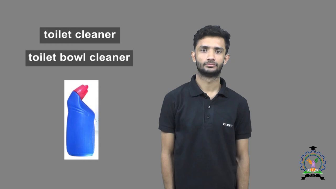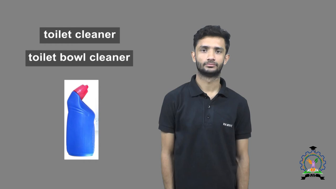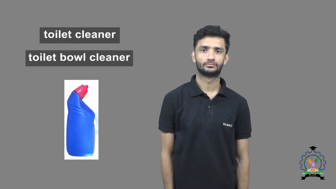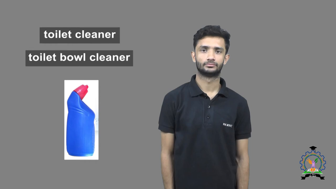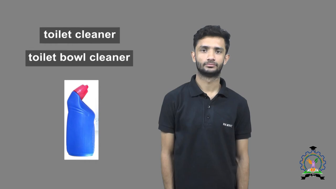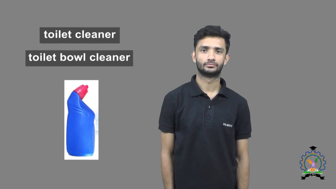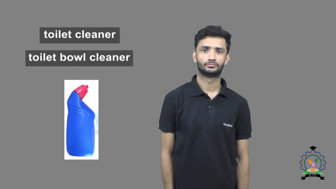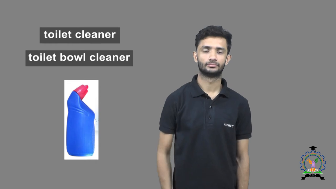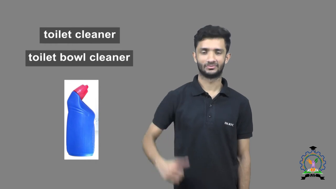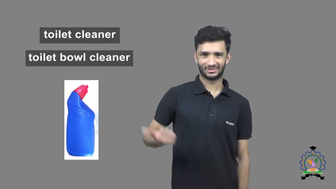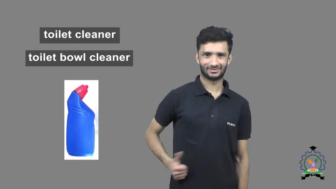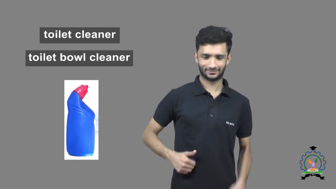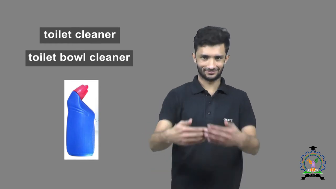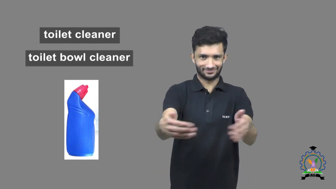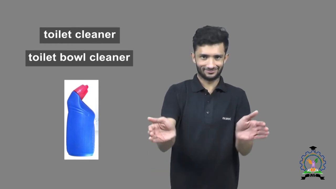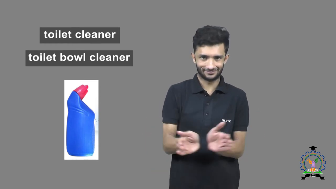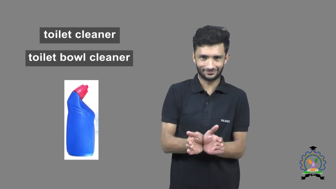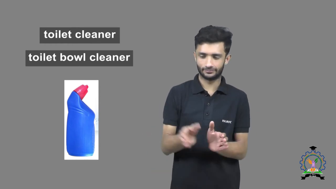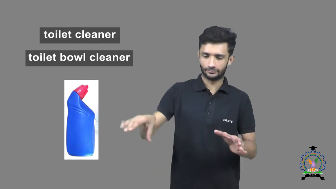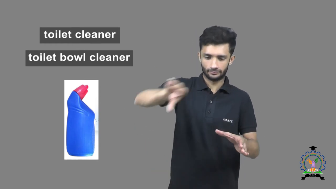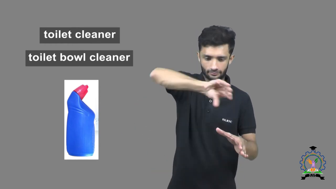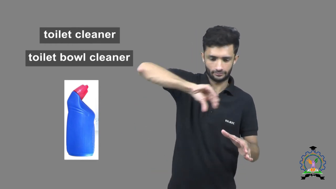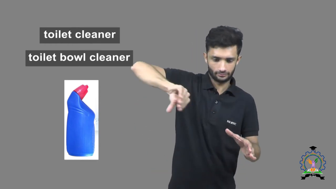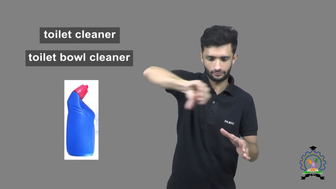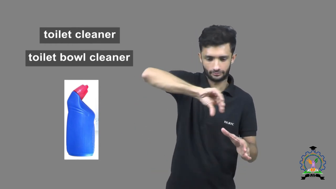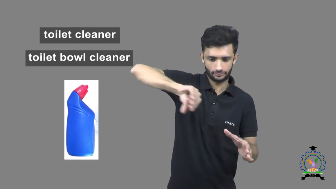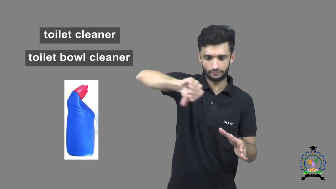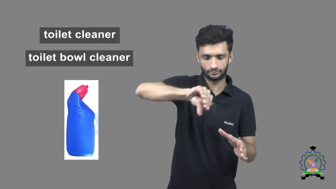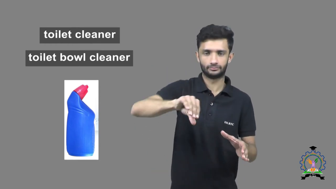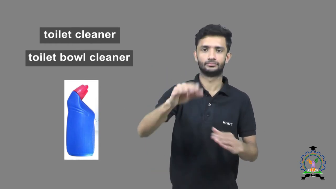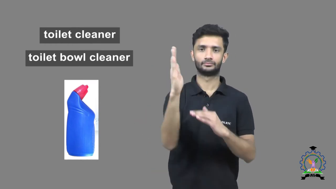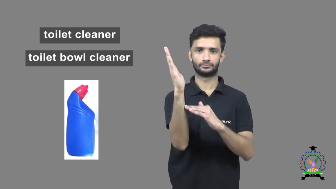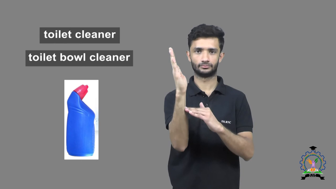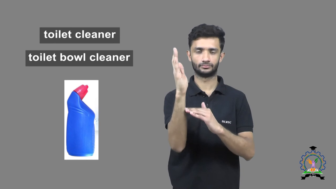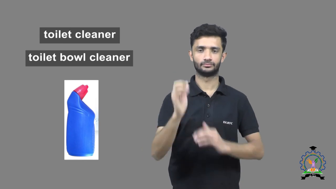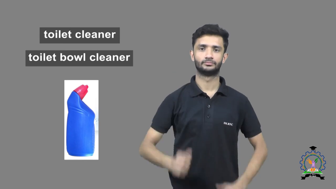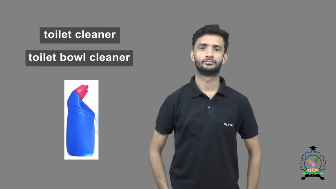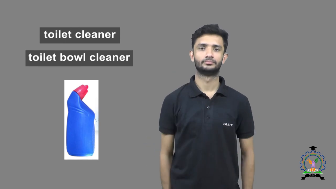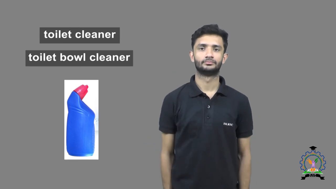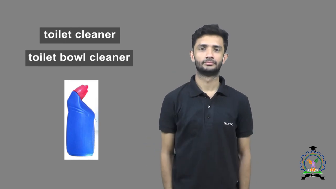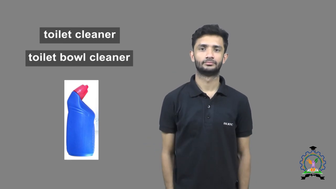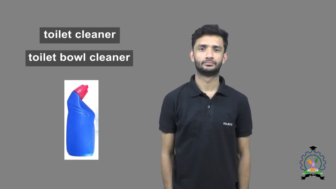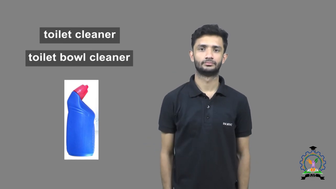toilet cleaner, toilet bowl cleaner